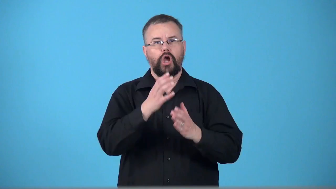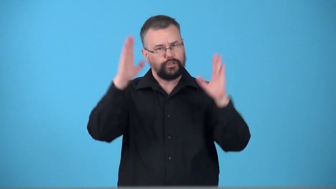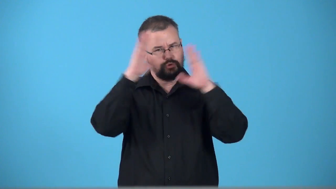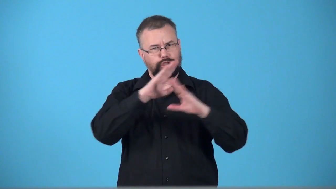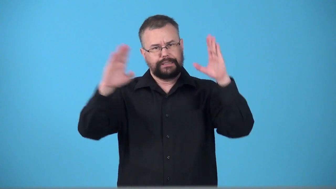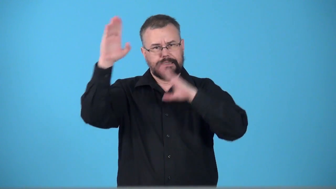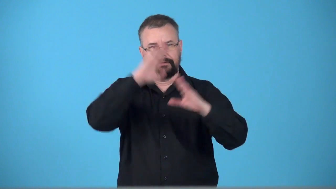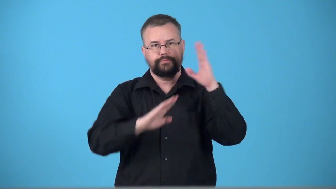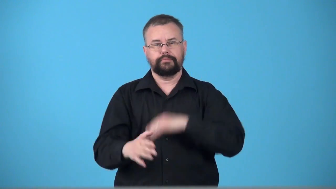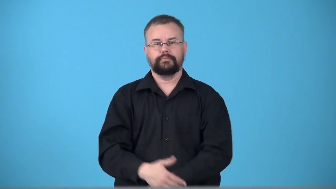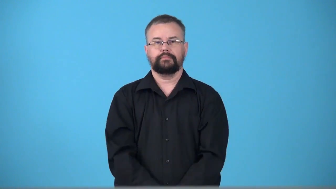in the doghouse